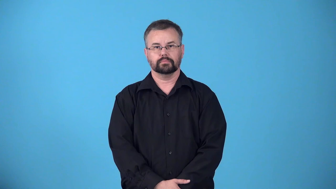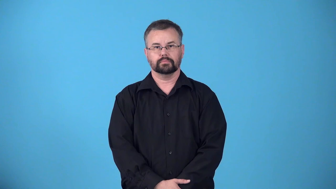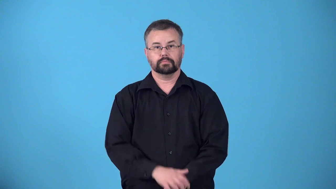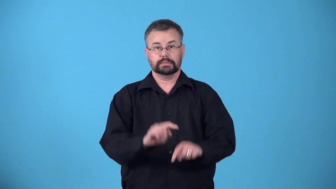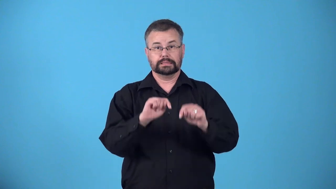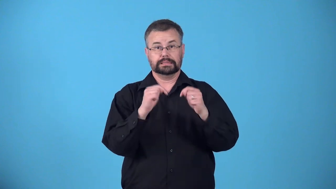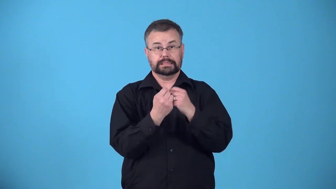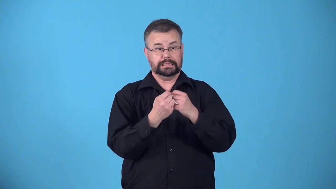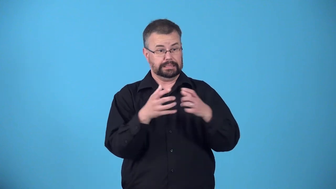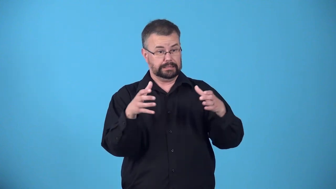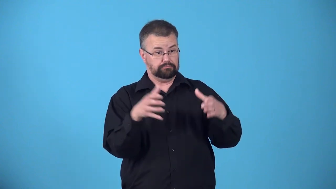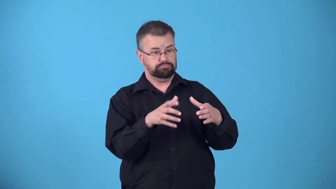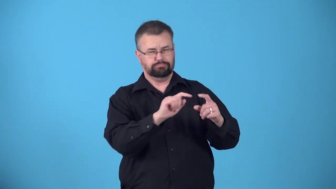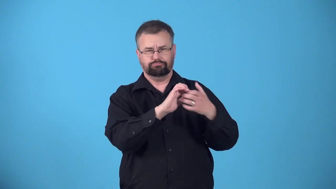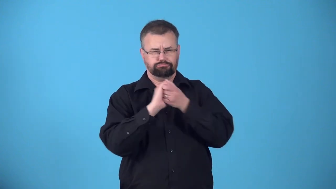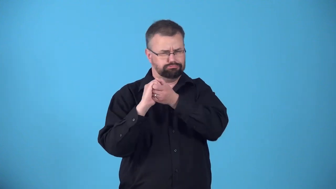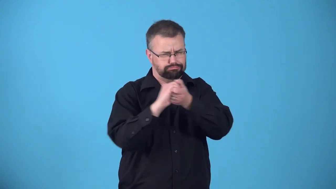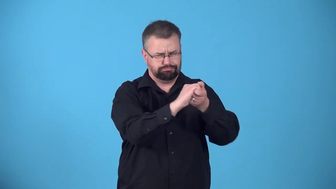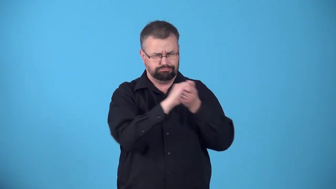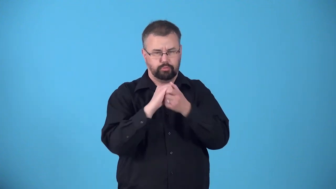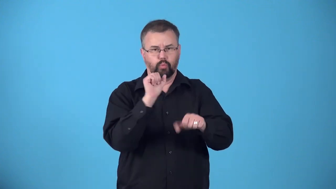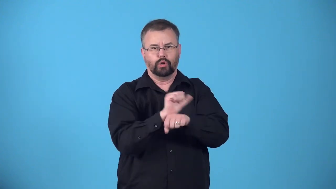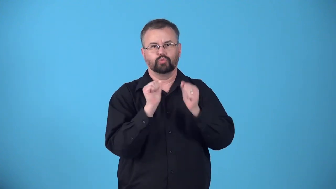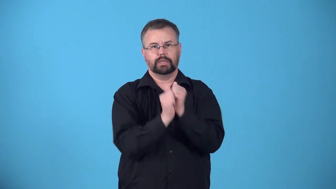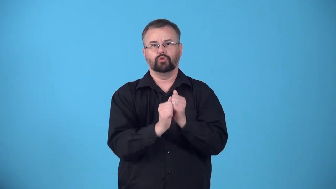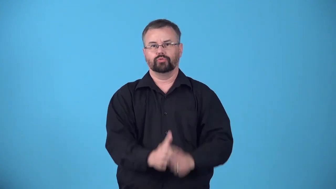all for one, and one for all